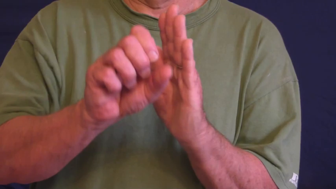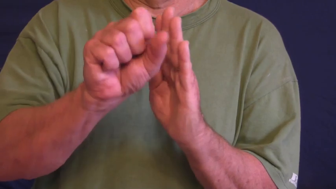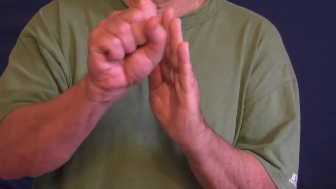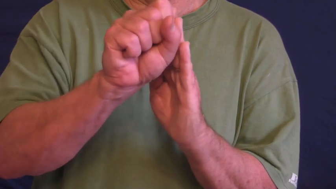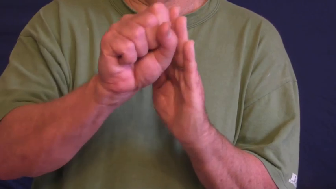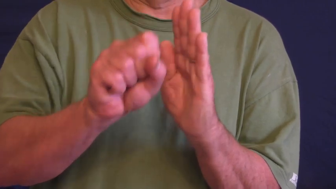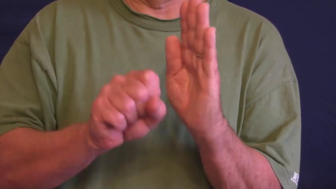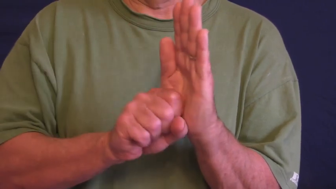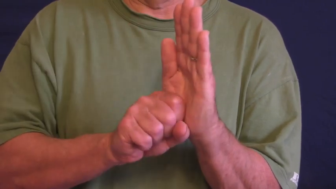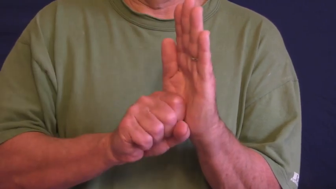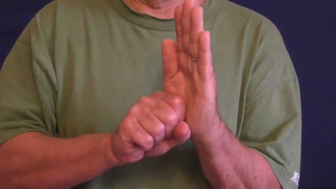Springfield